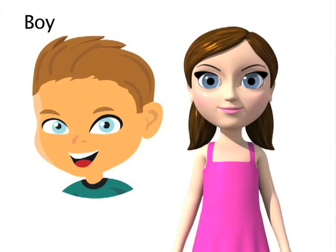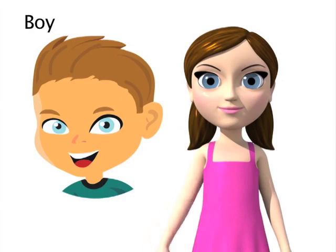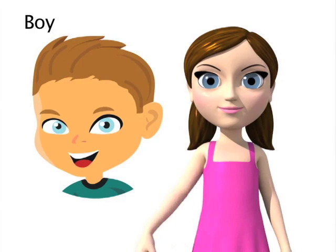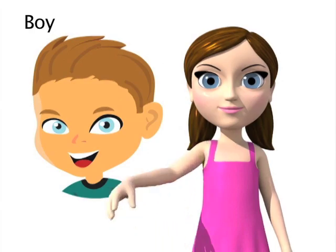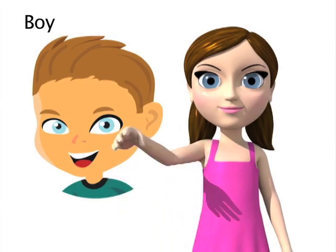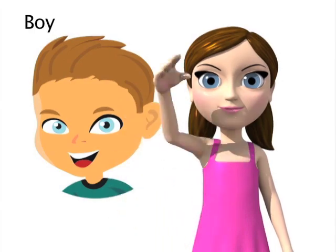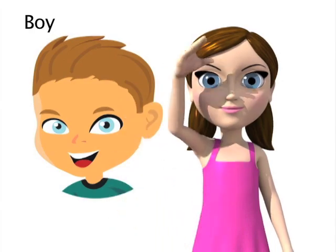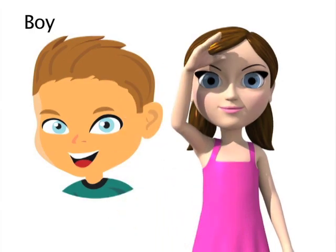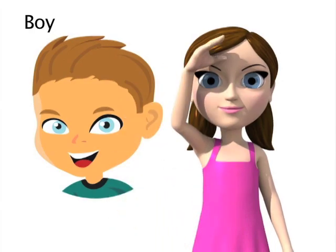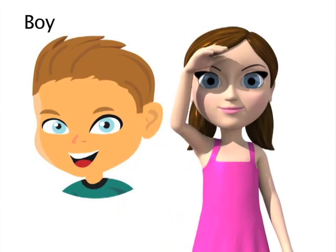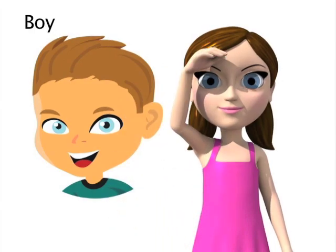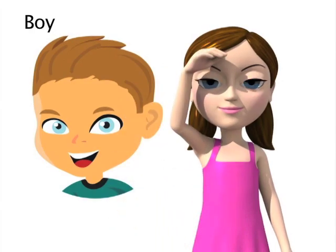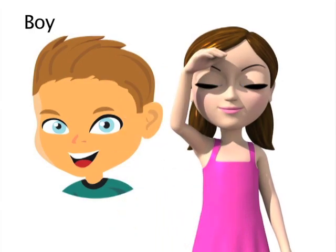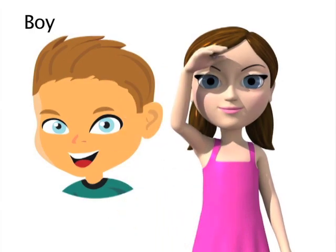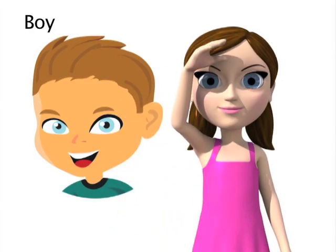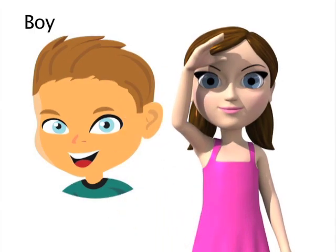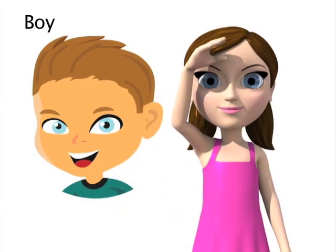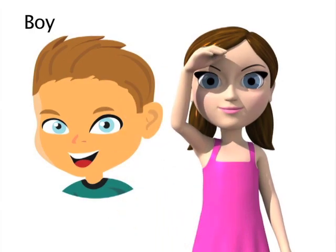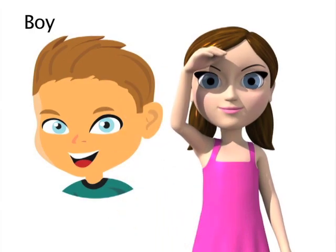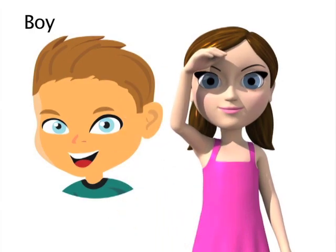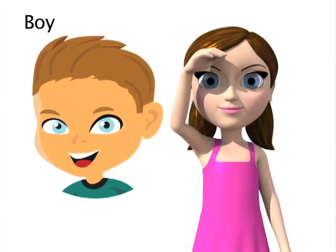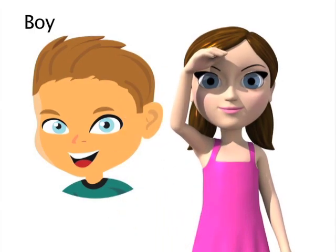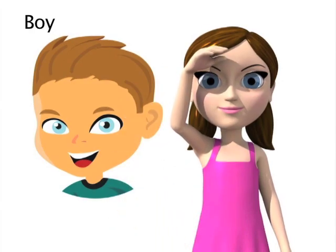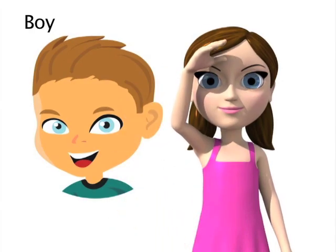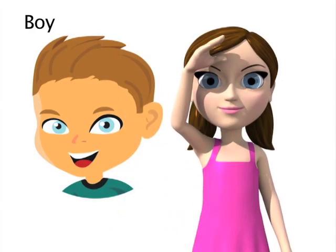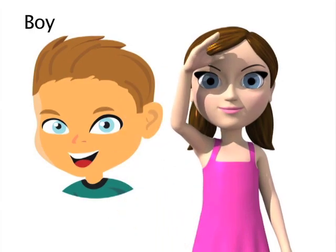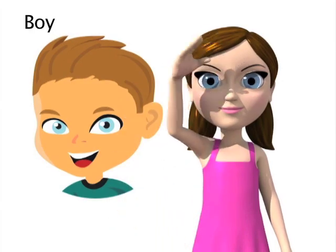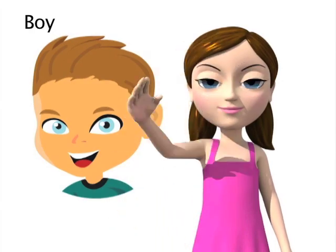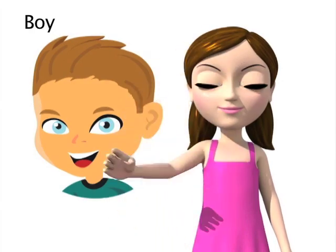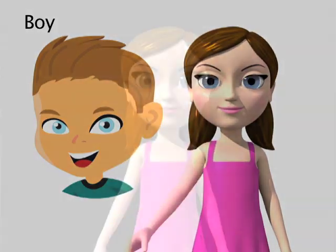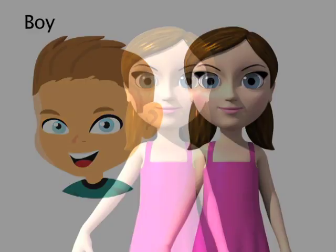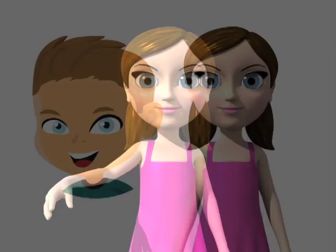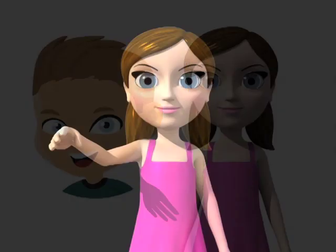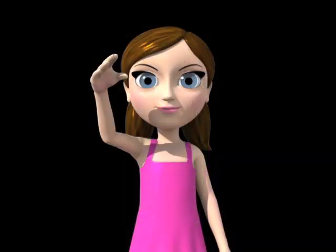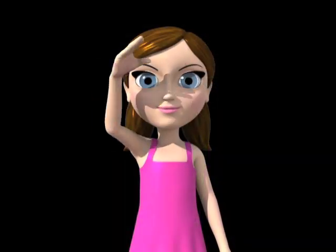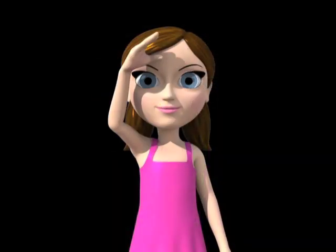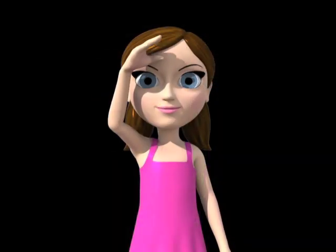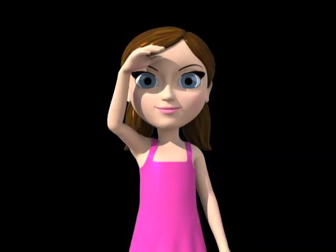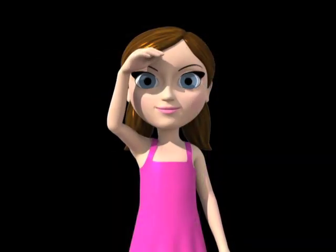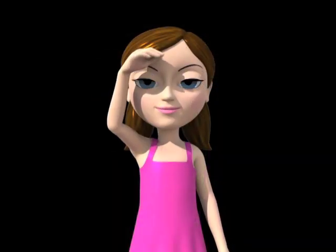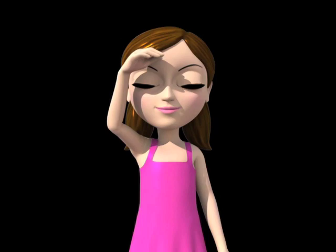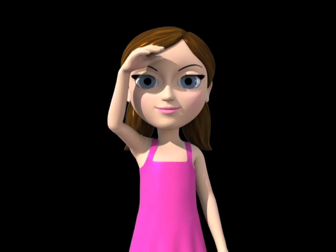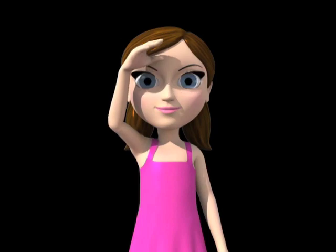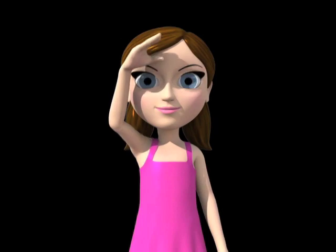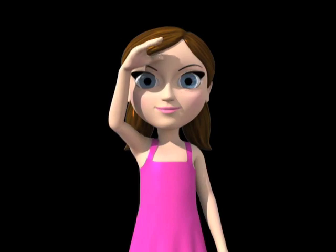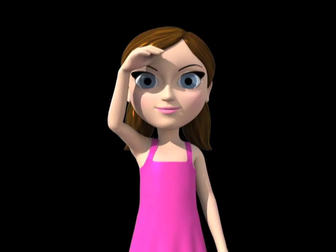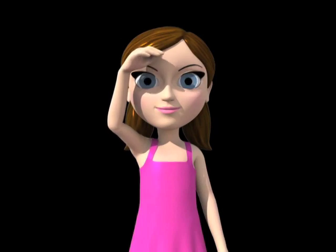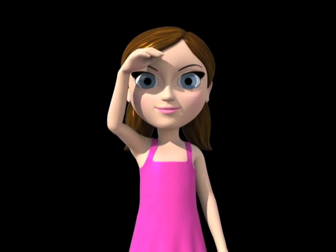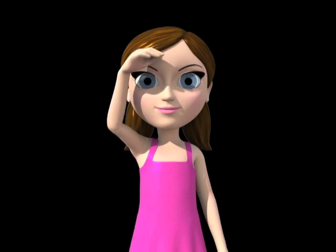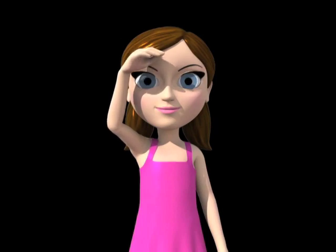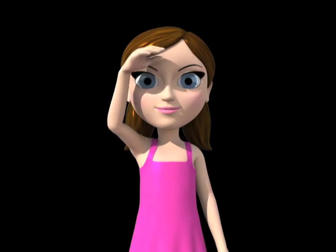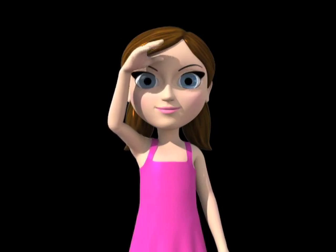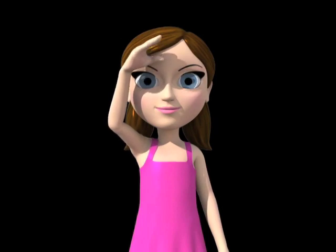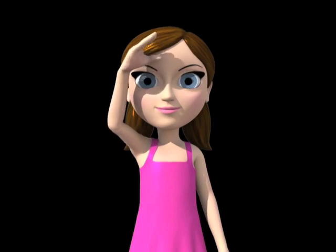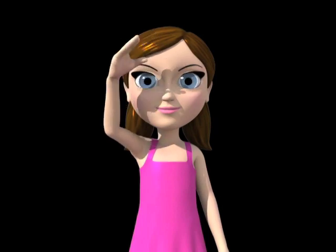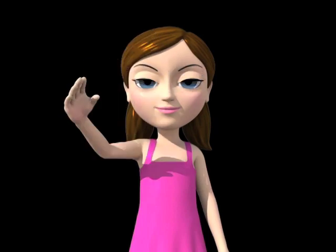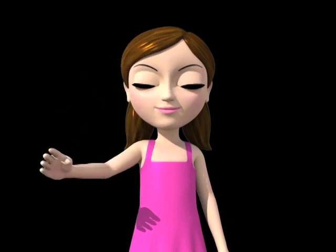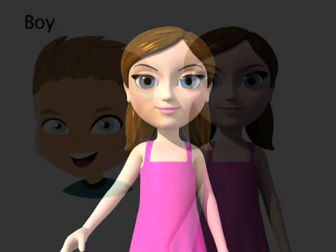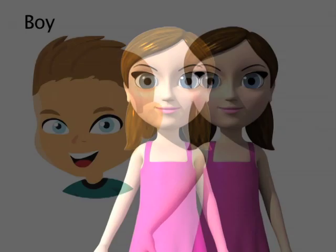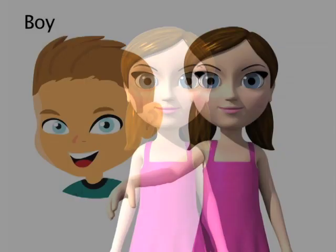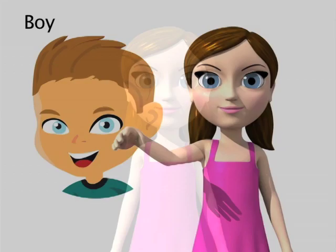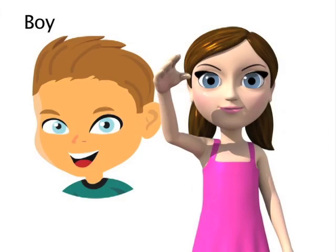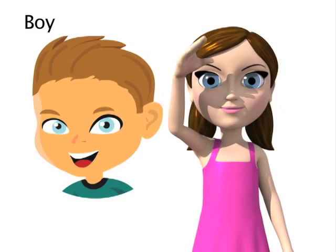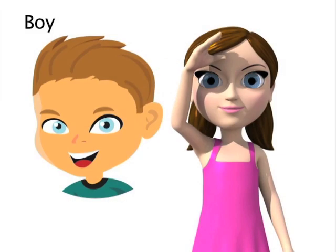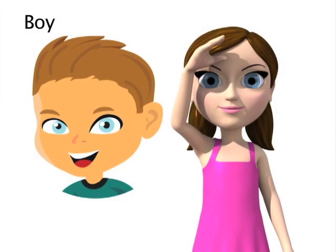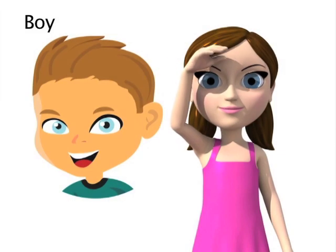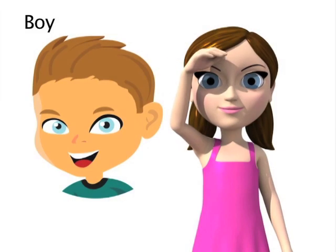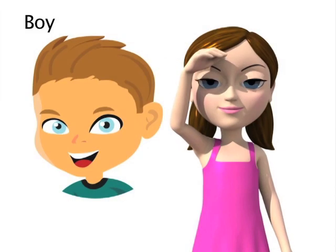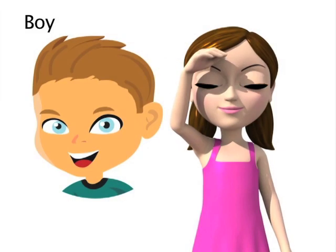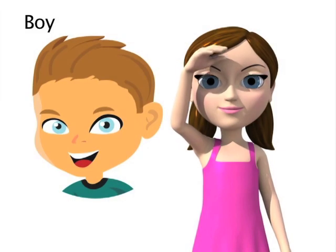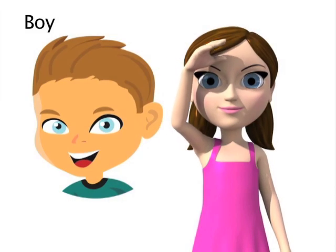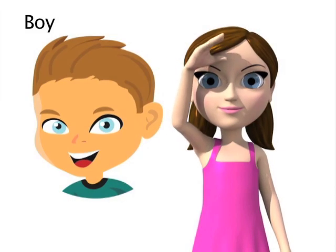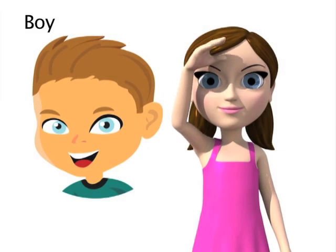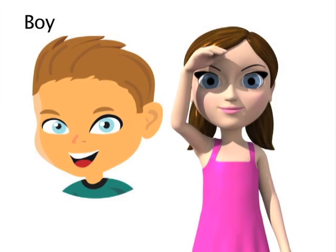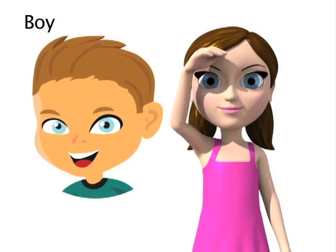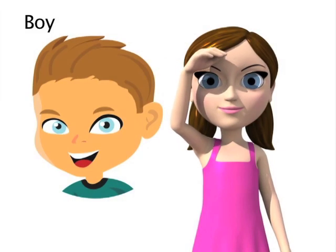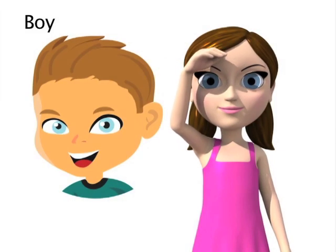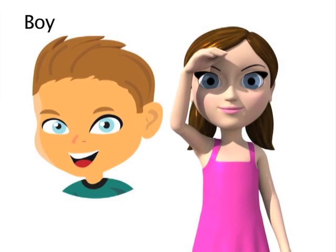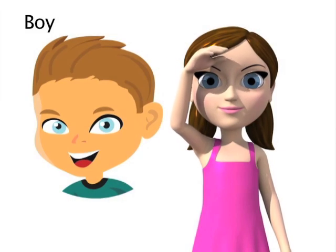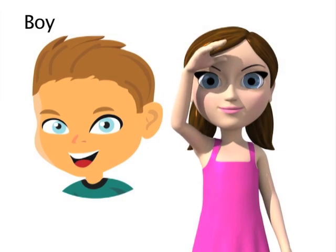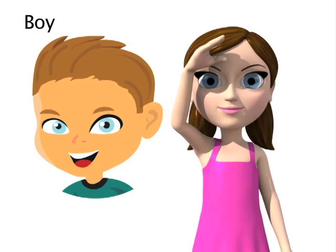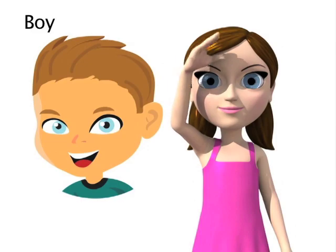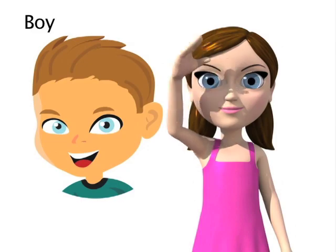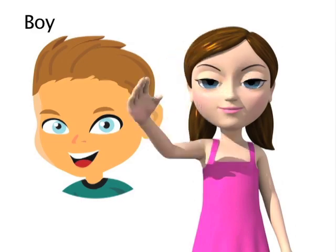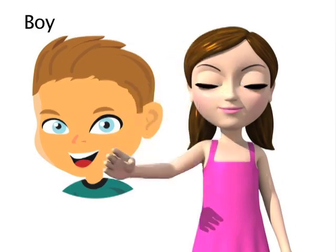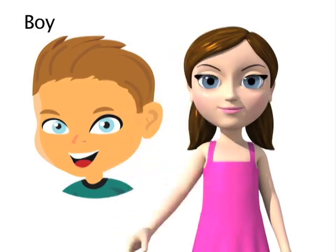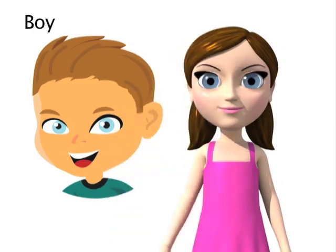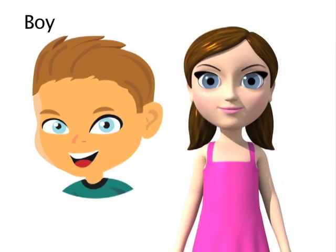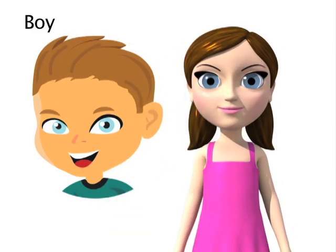Boy